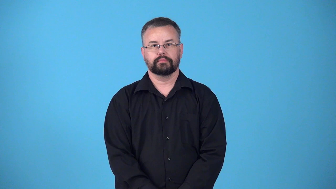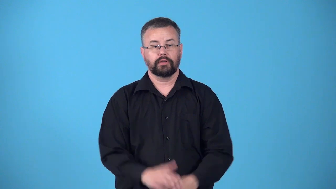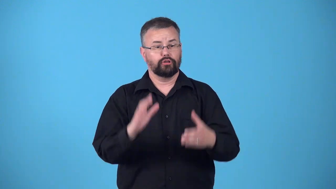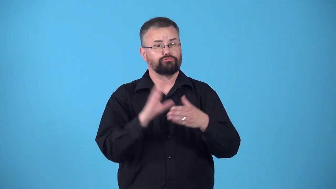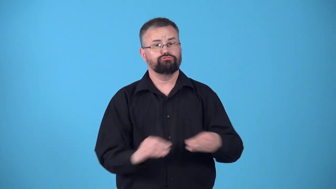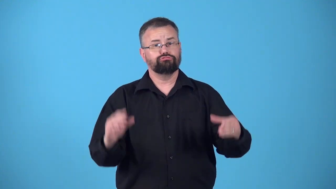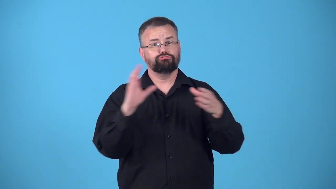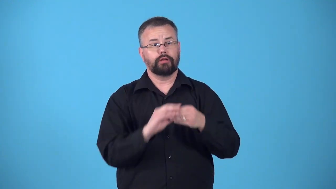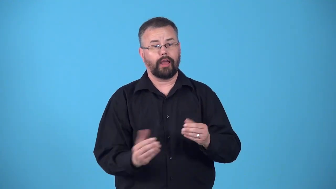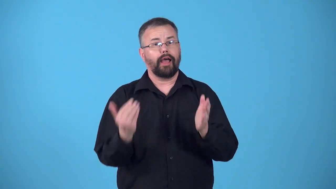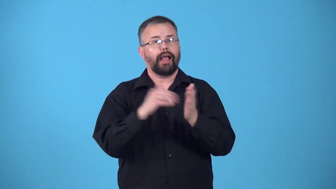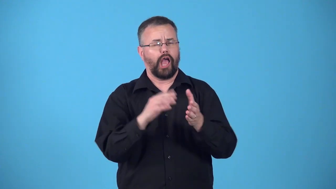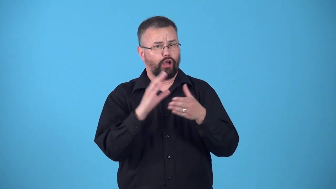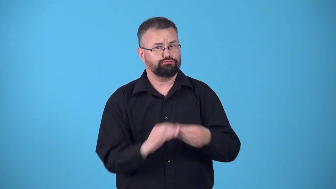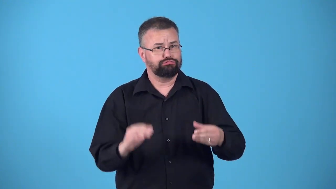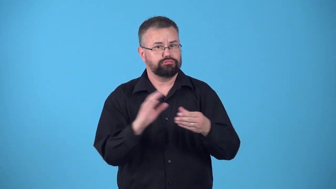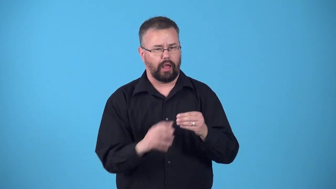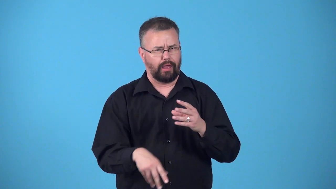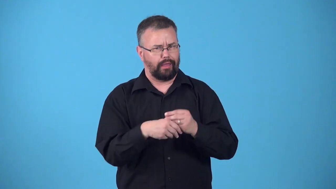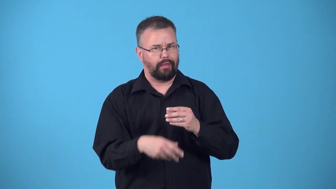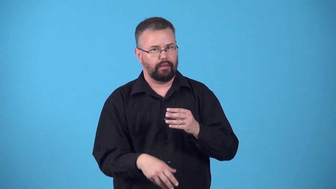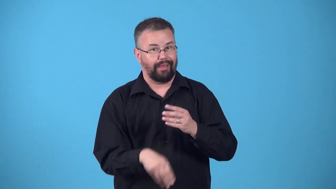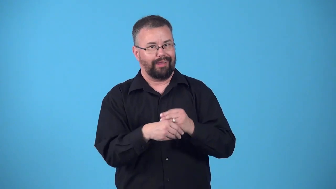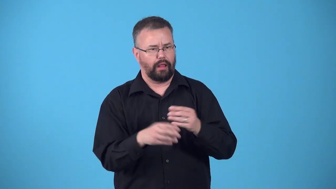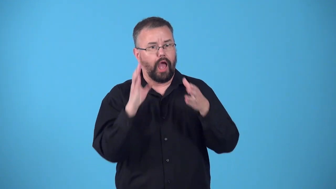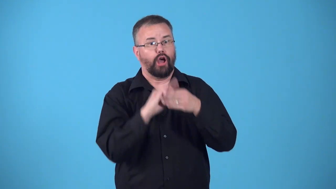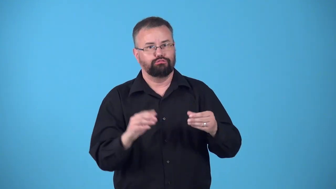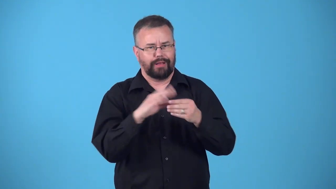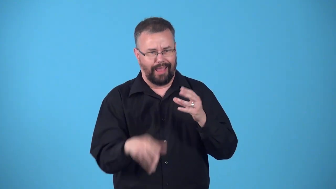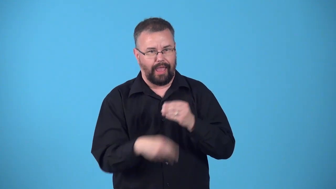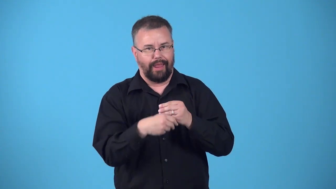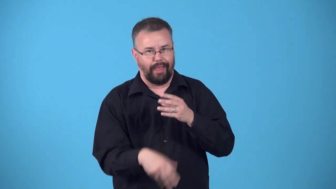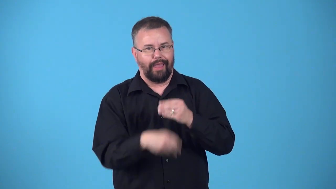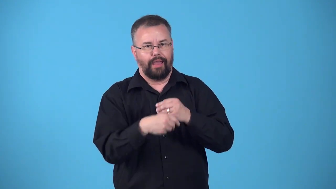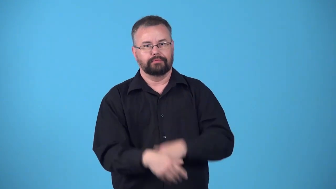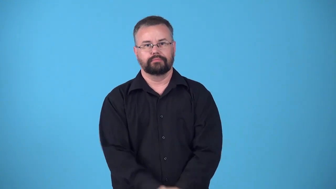grow in the telling